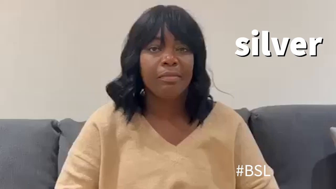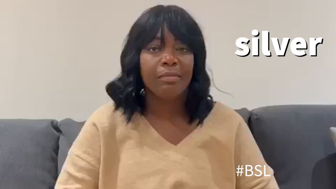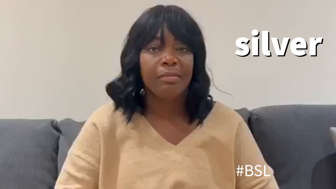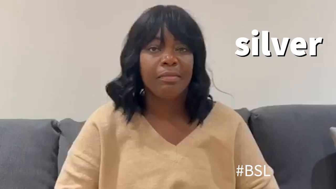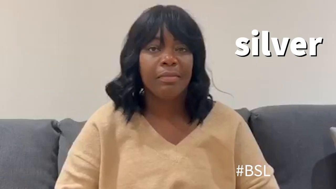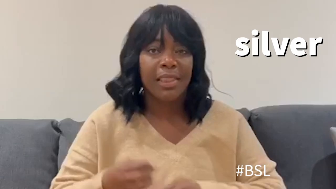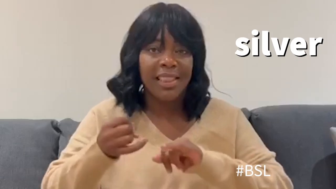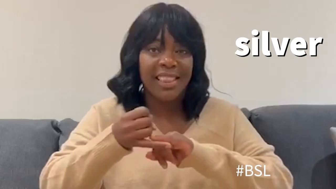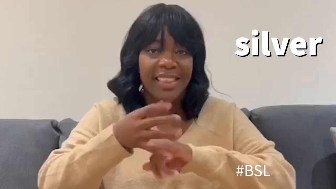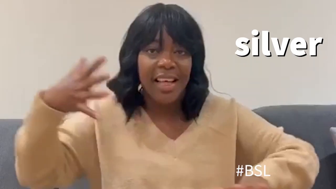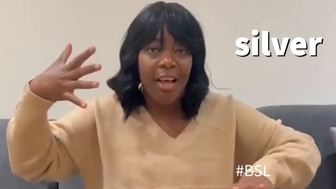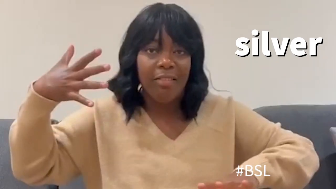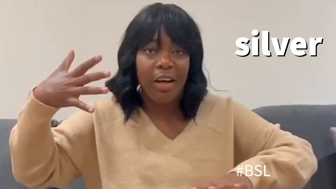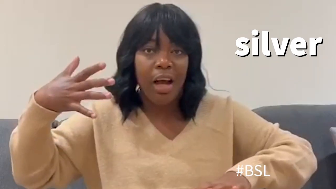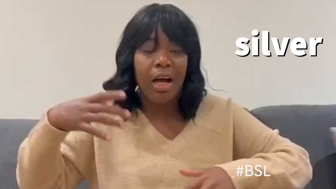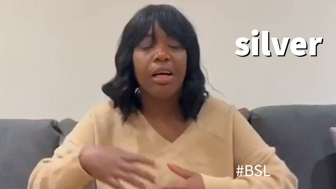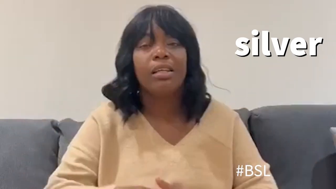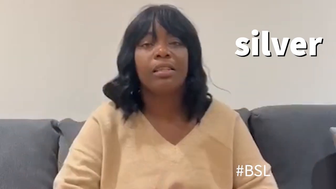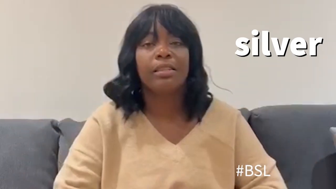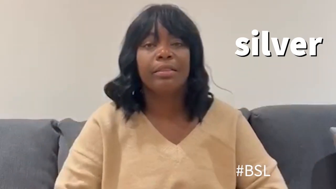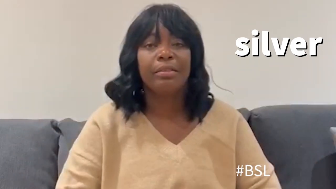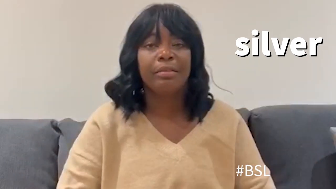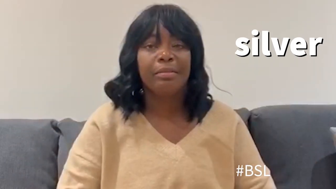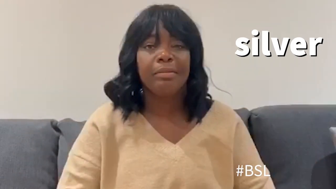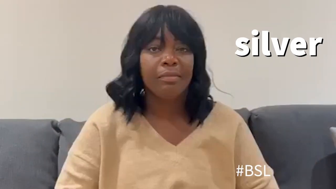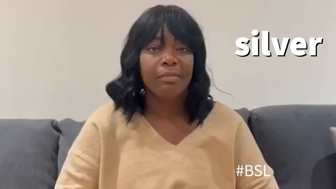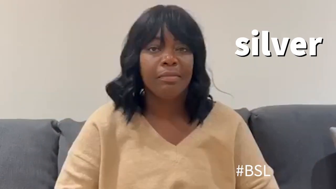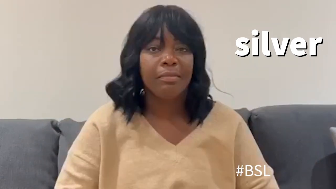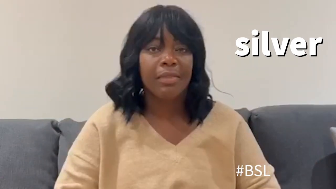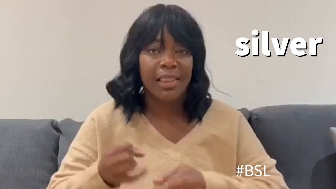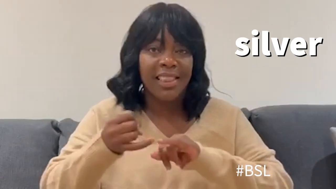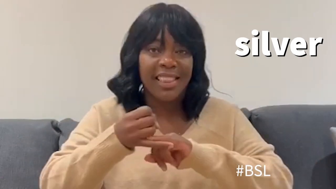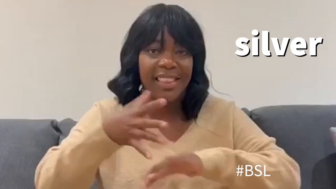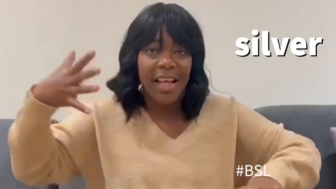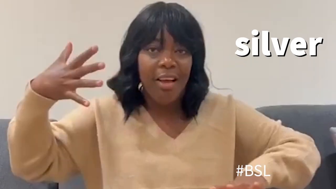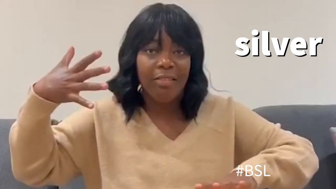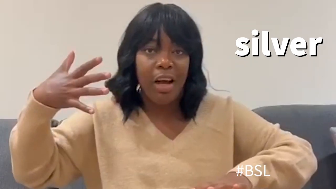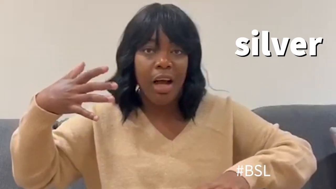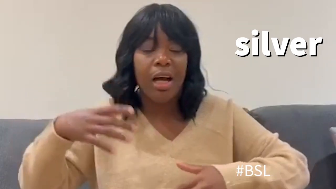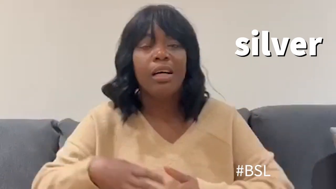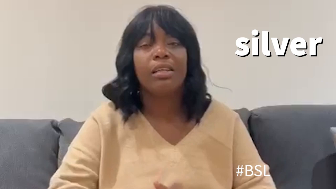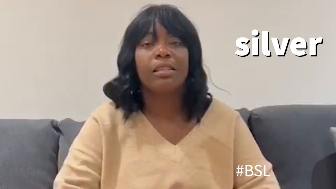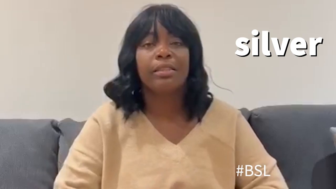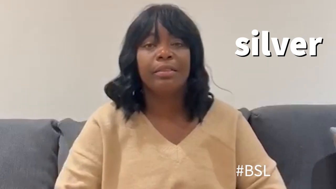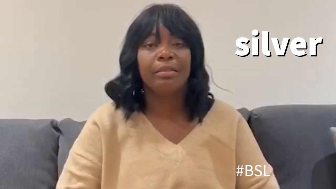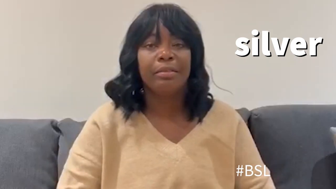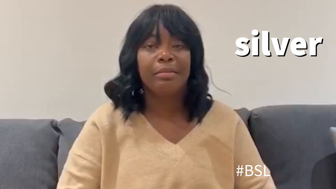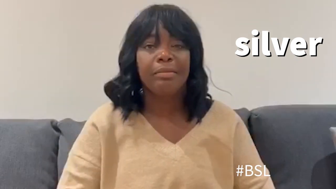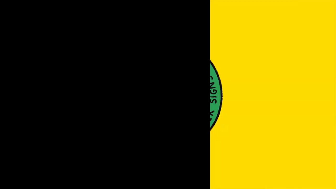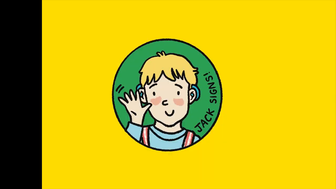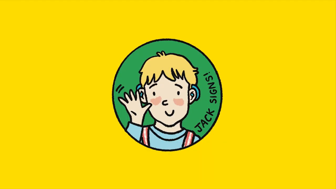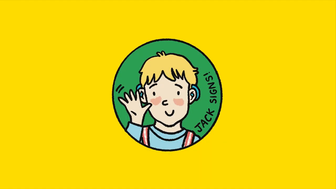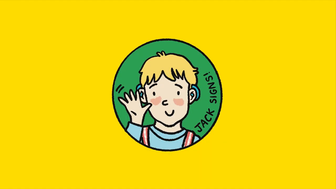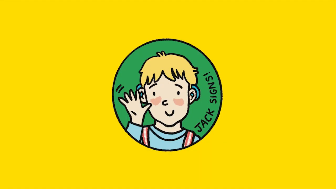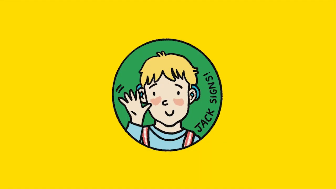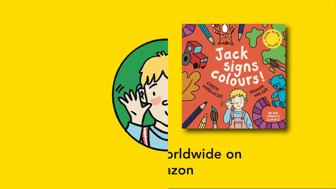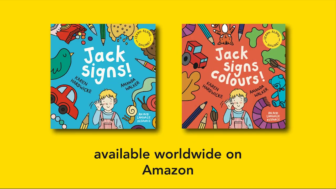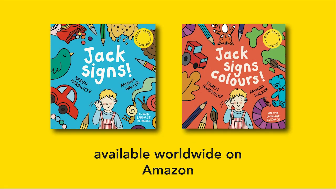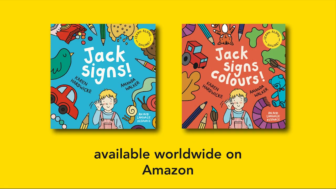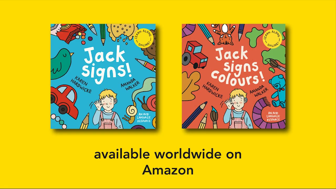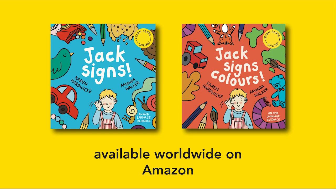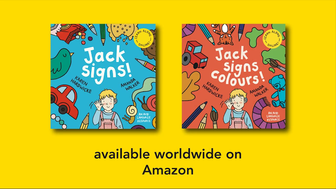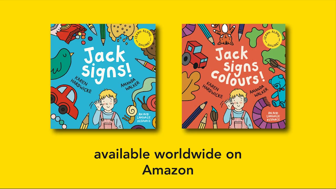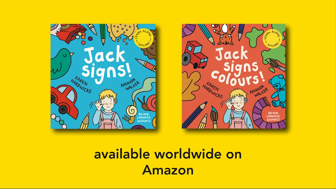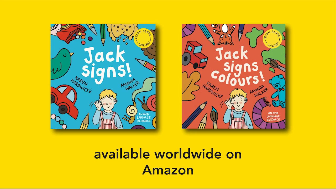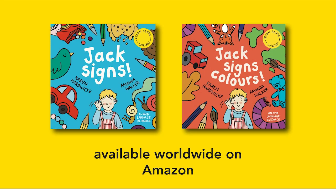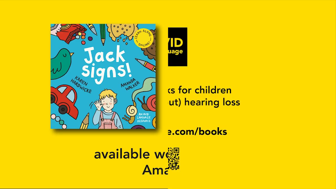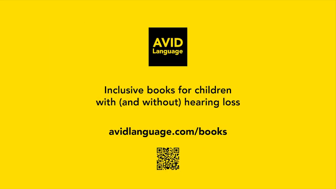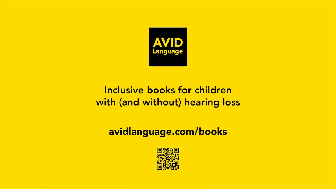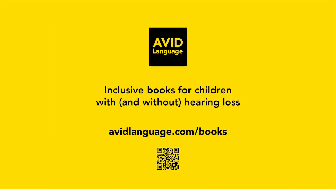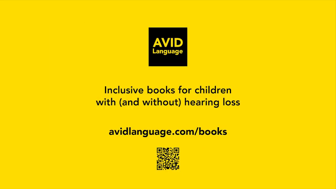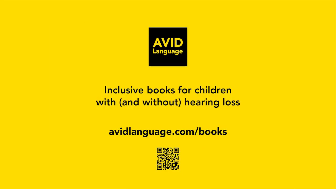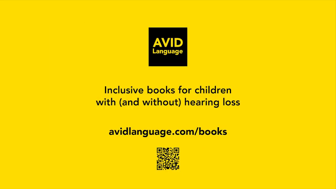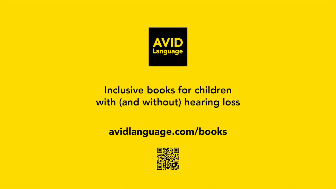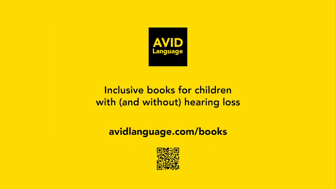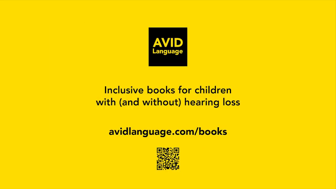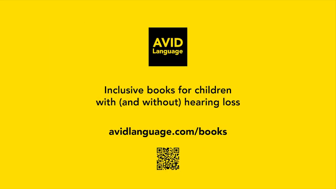Silver